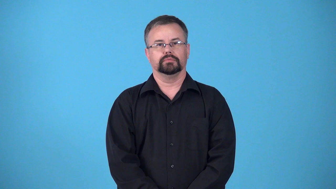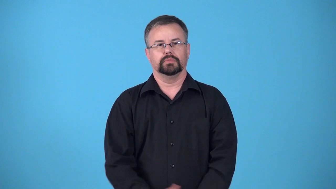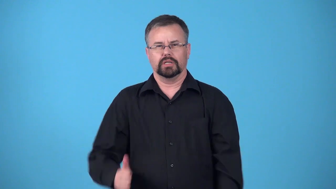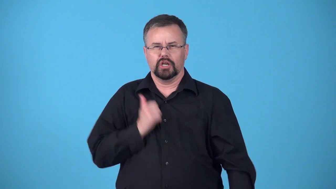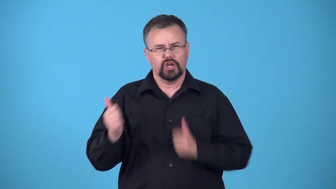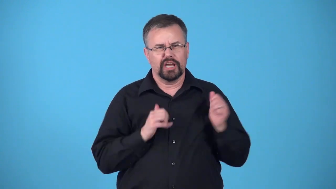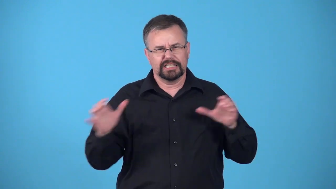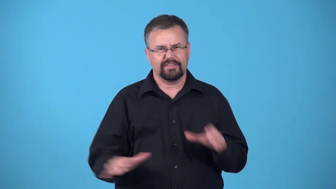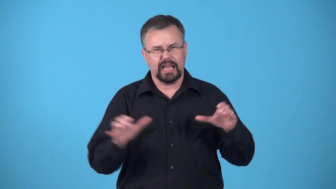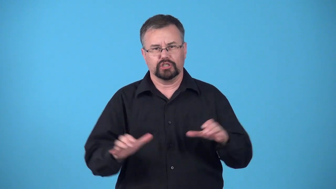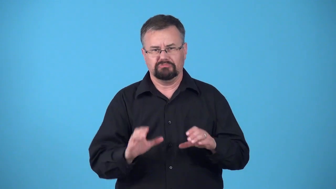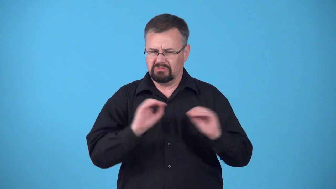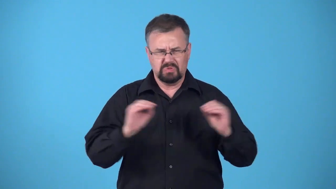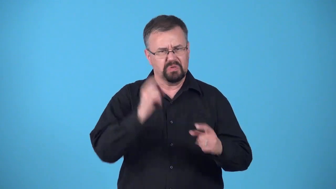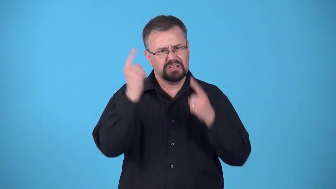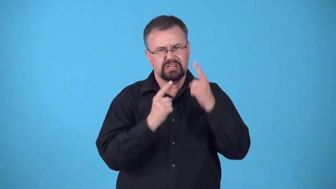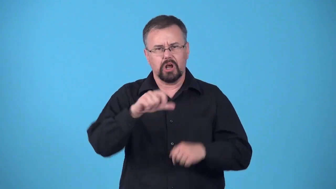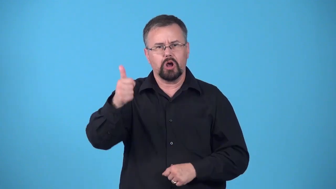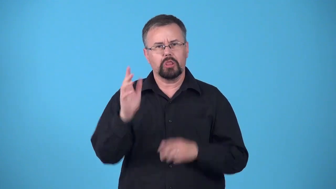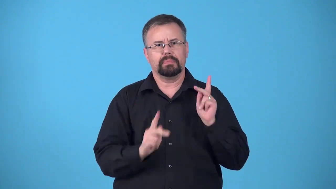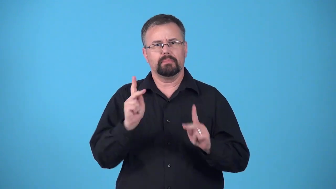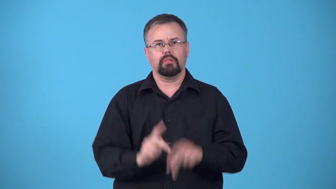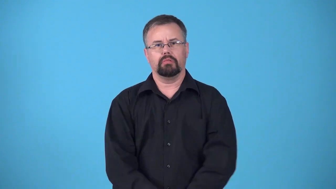take no prisoners